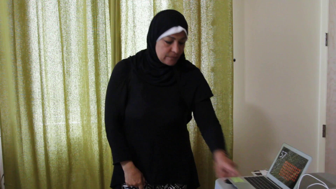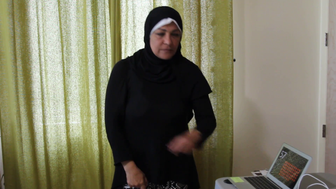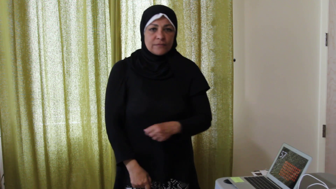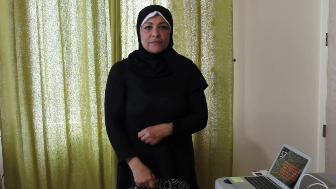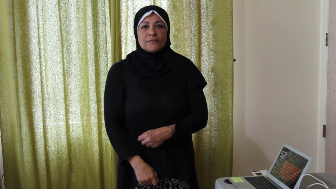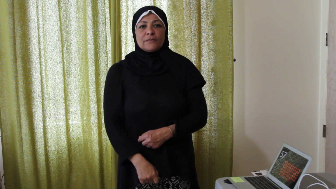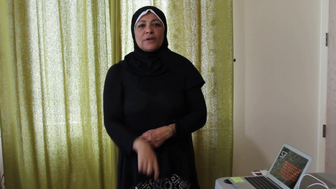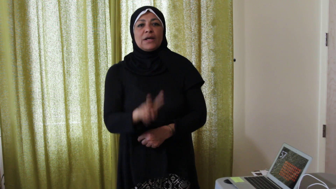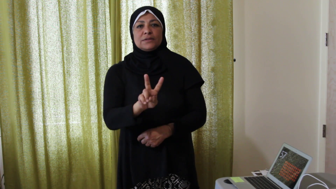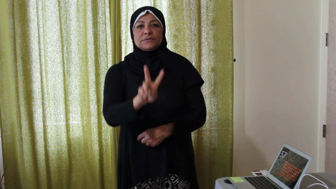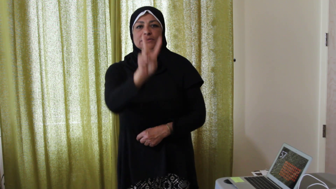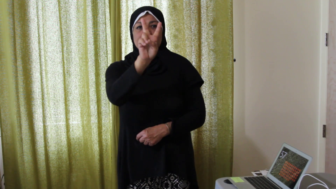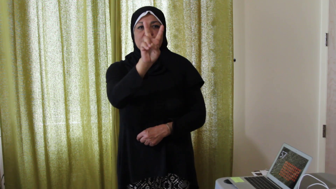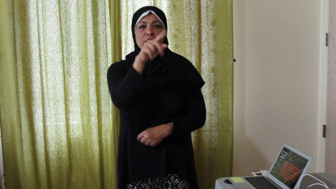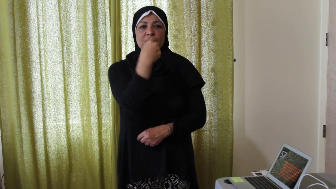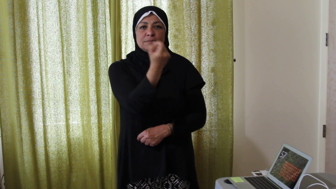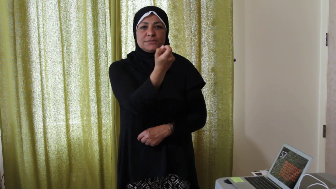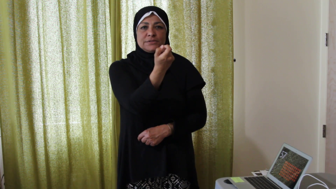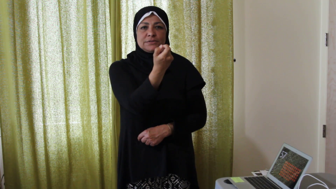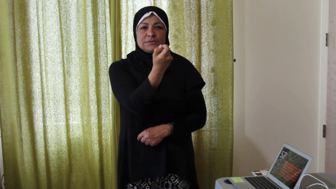number57